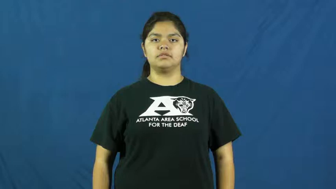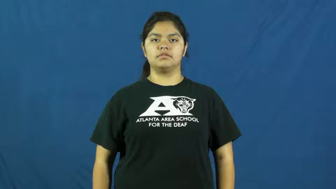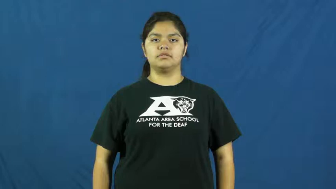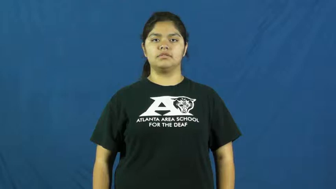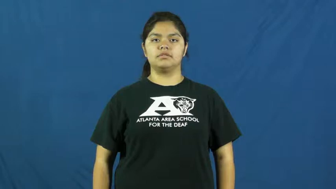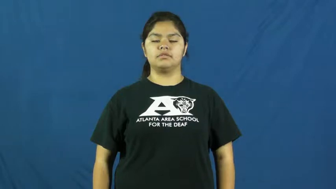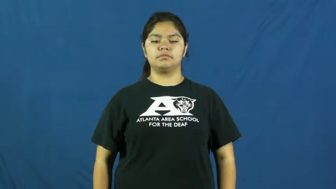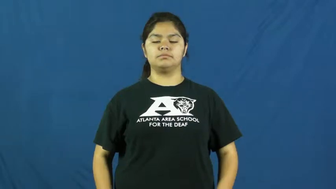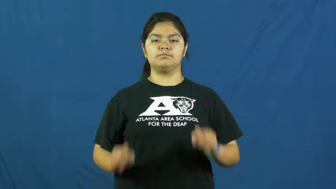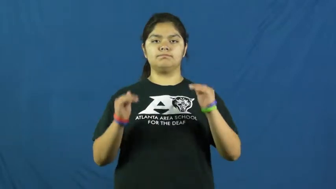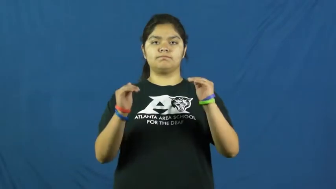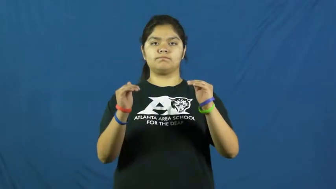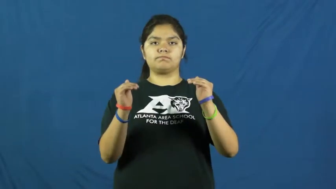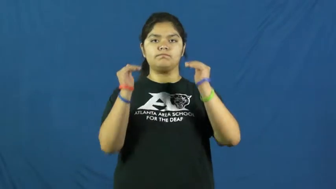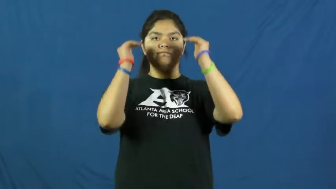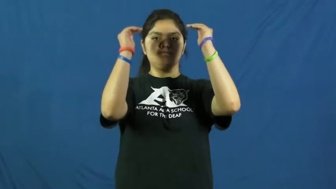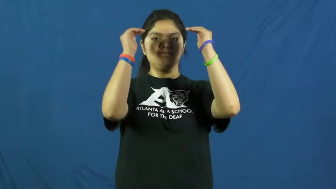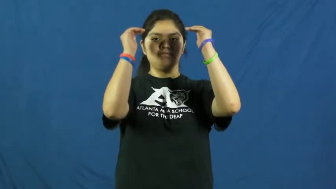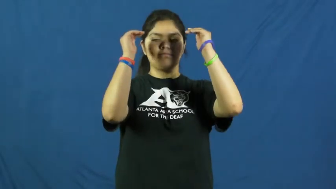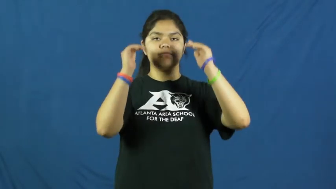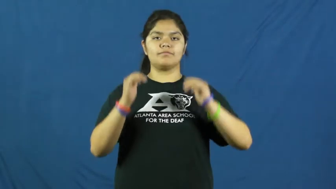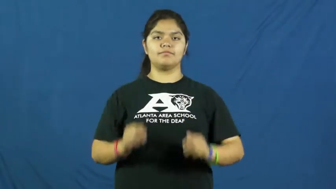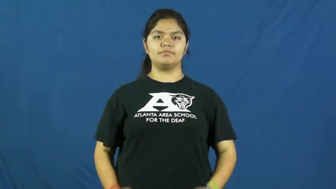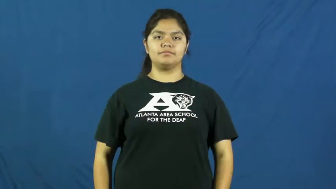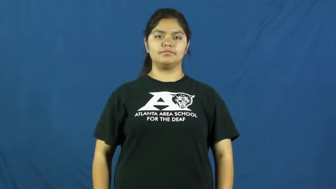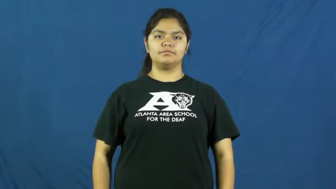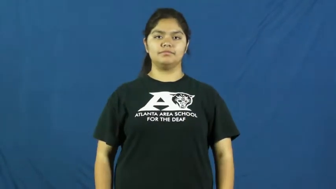prominent,eminent